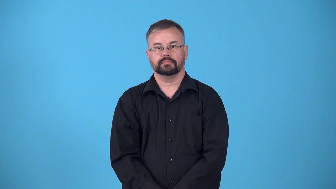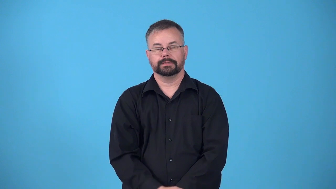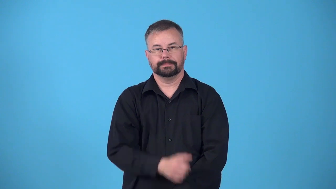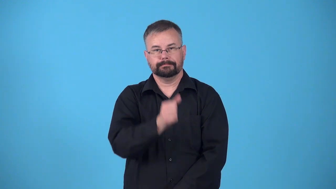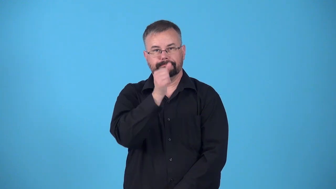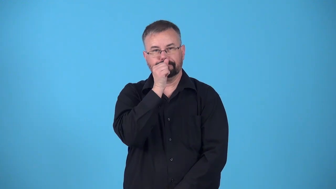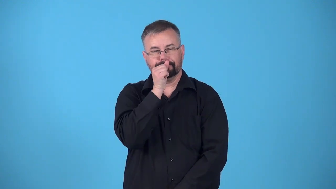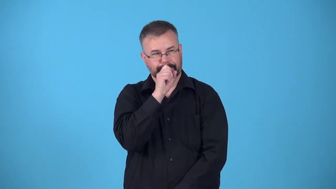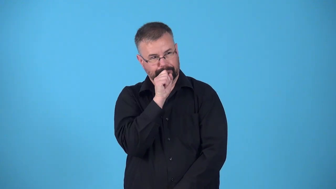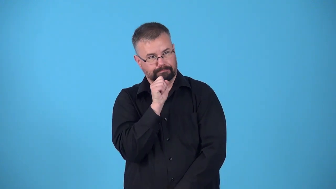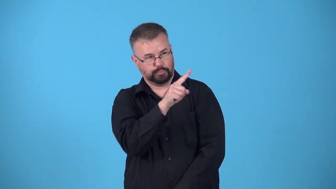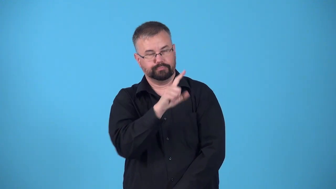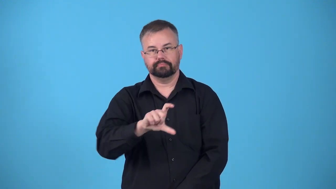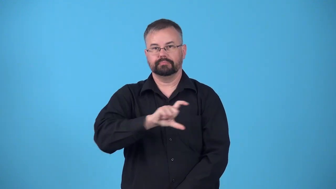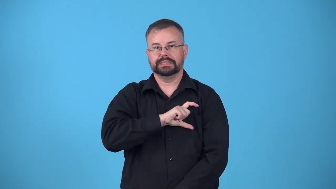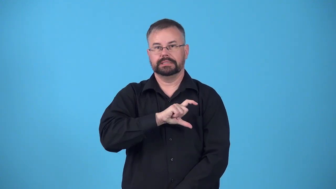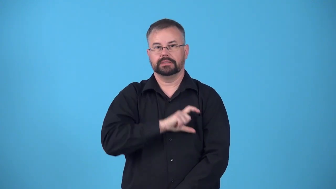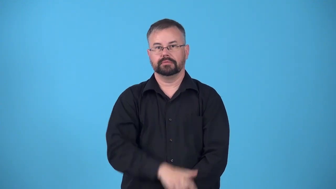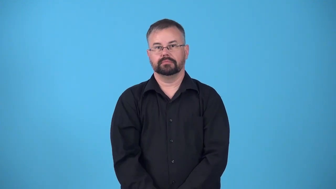tip off